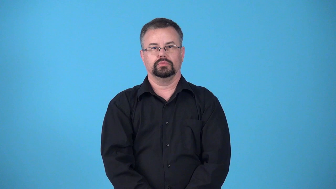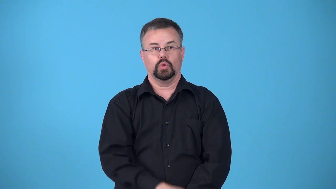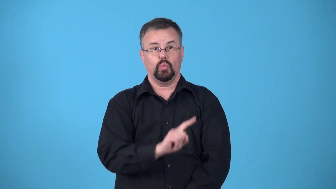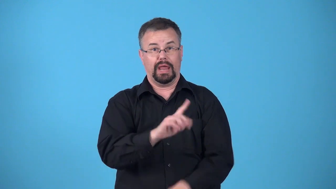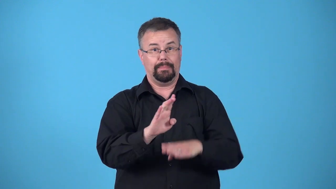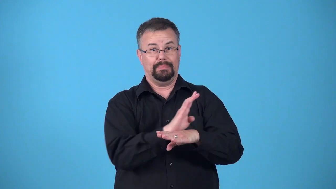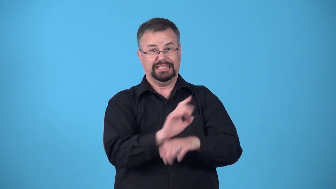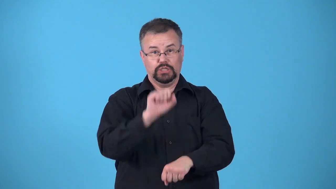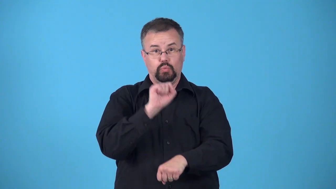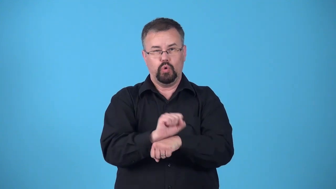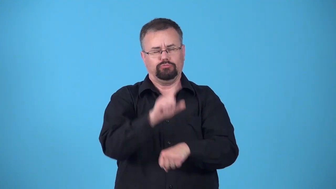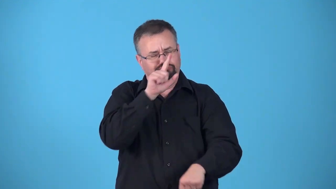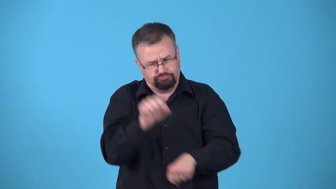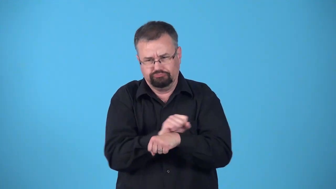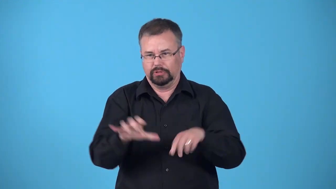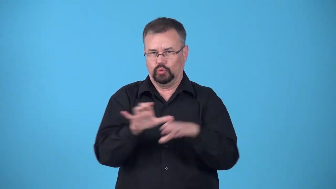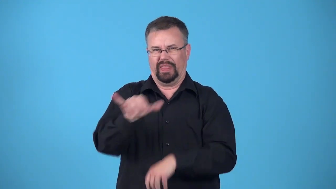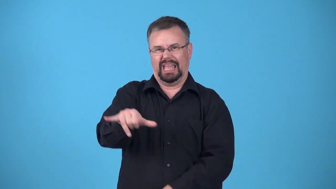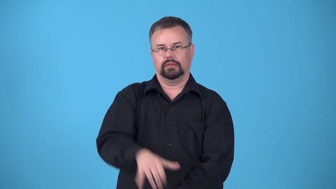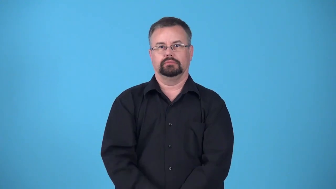shop floor